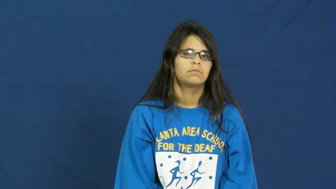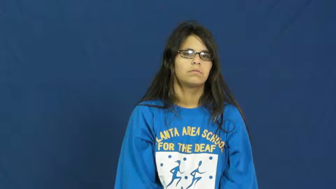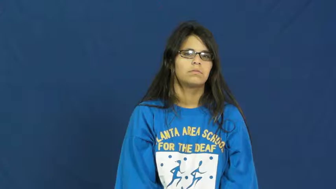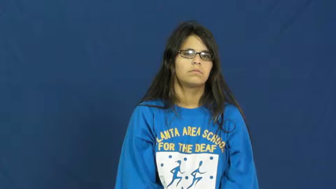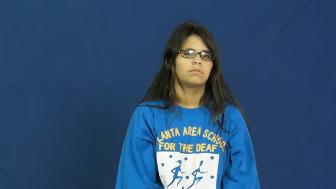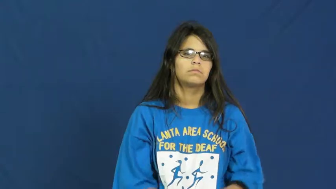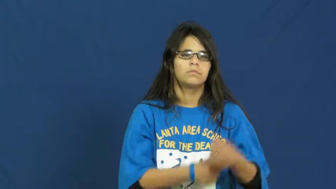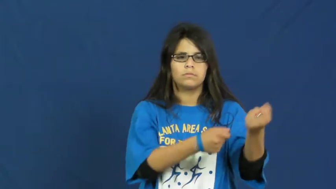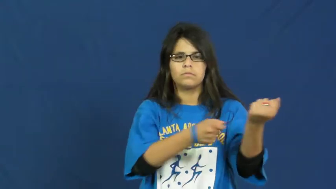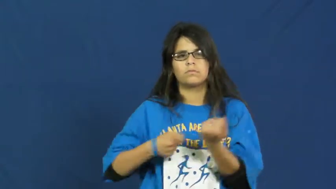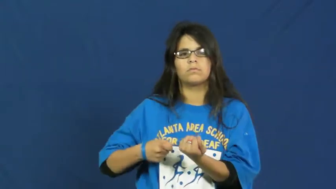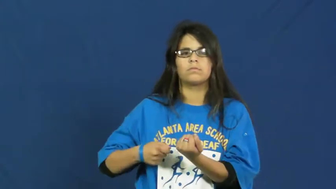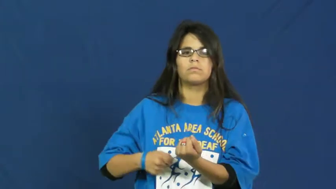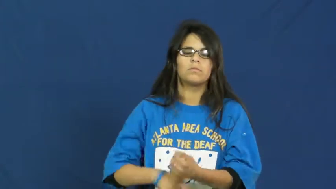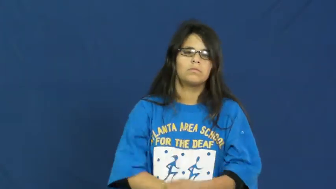pull,pull at,pull on